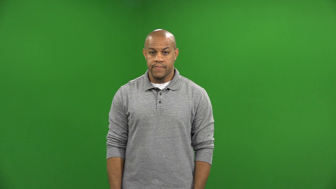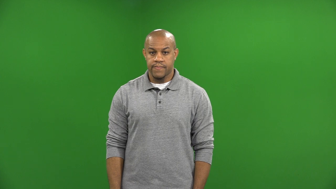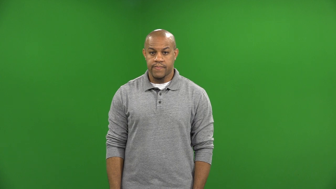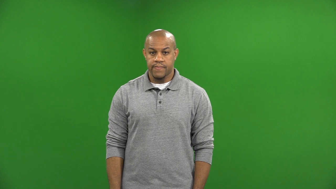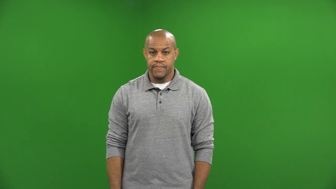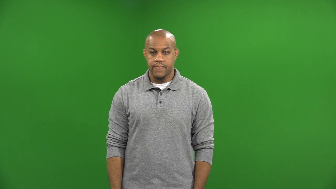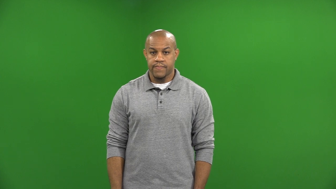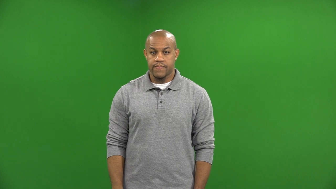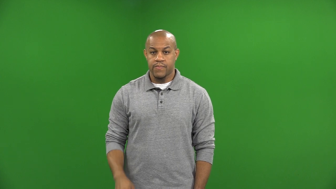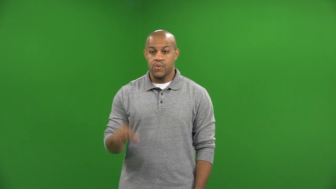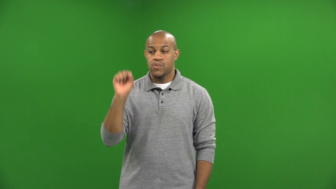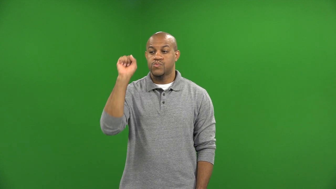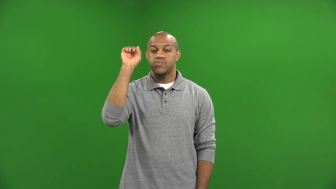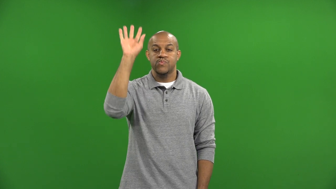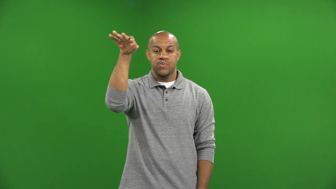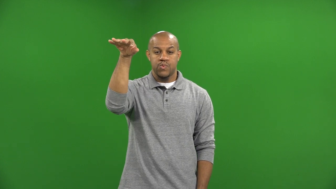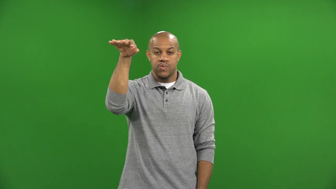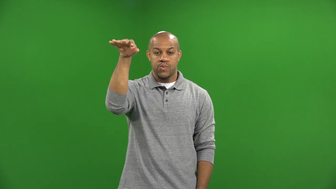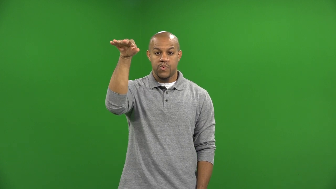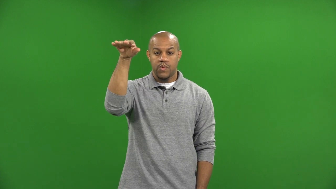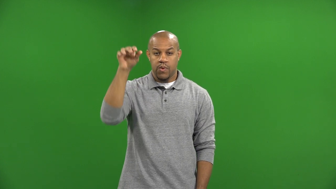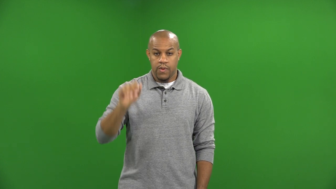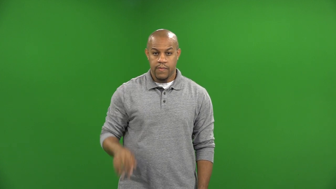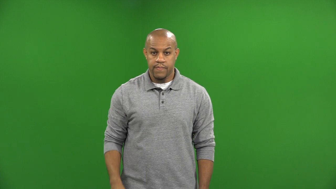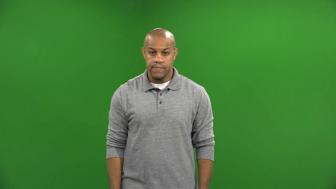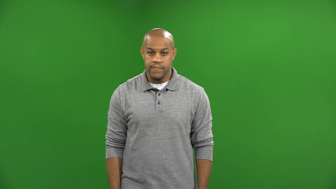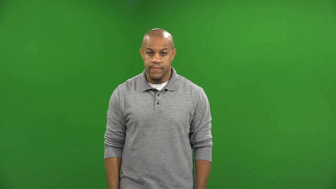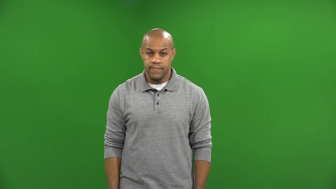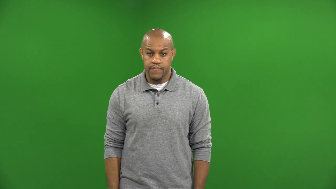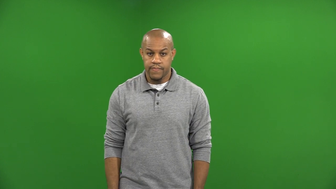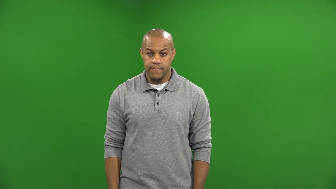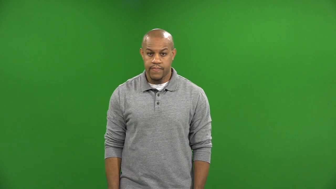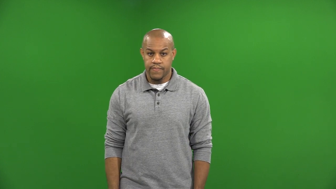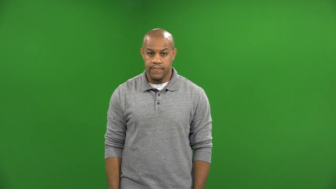Shoot